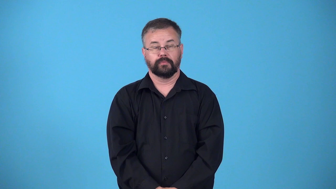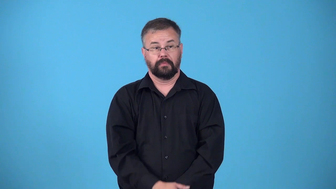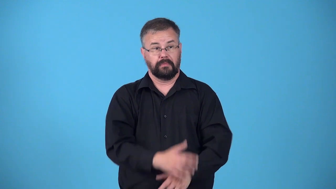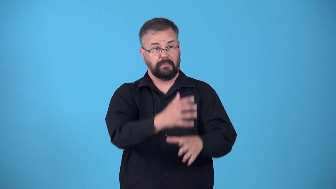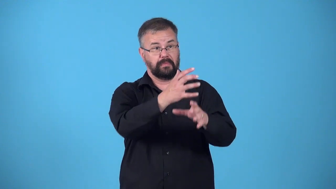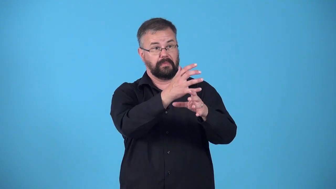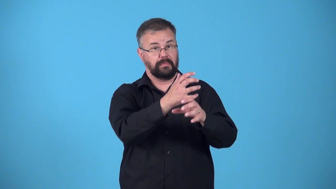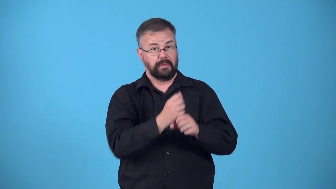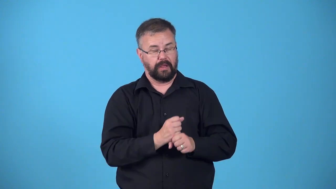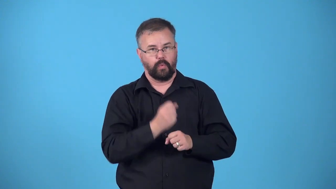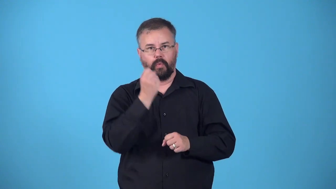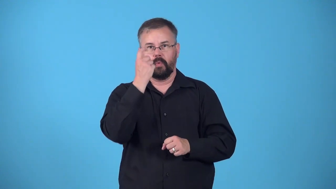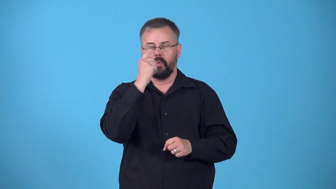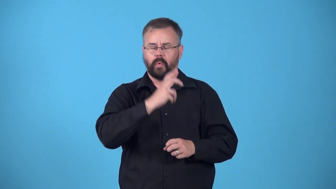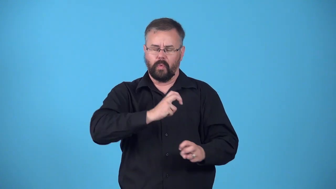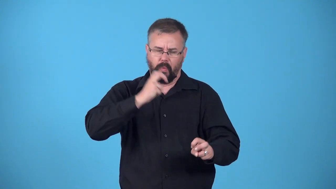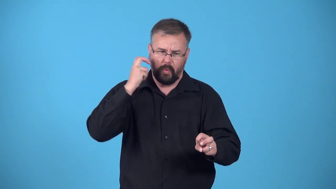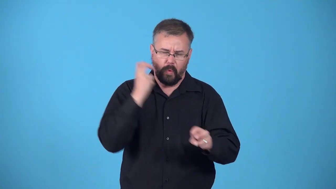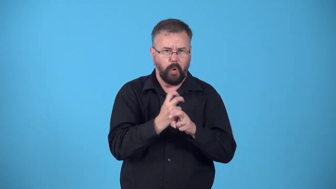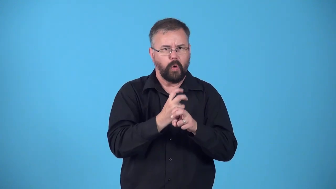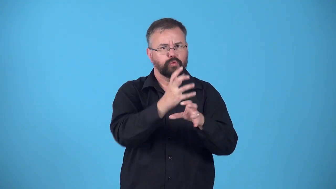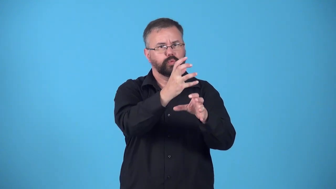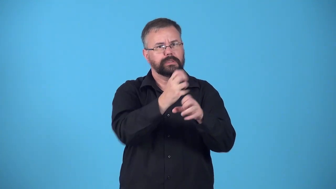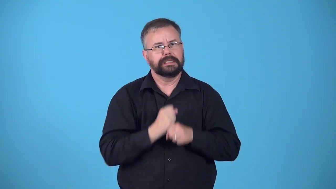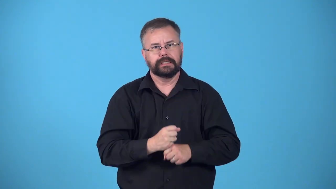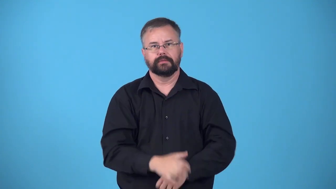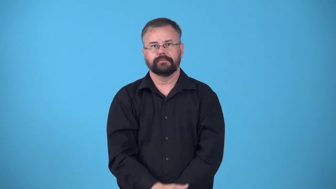eke out